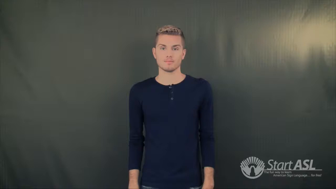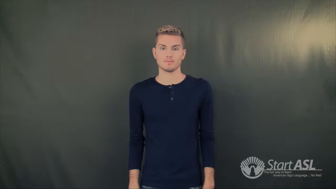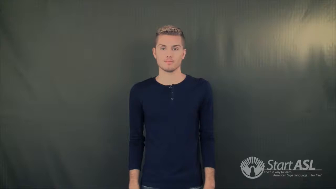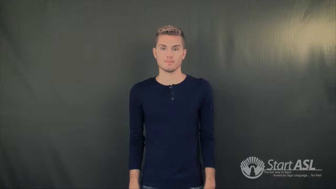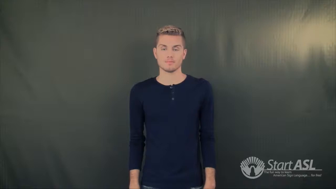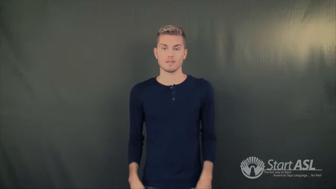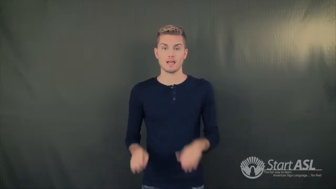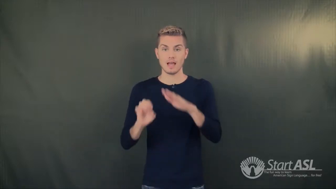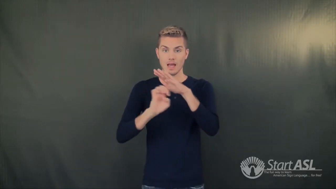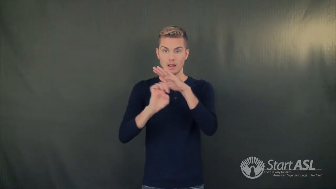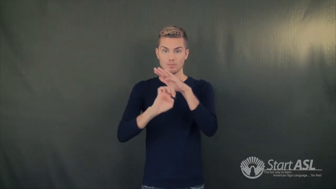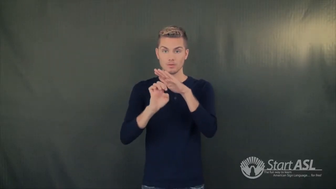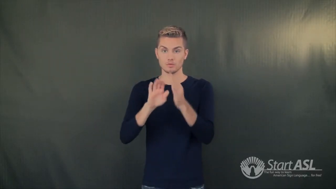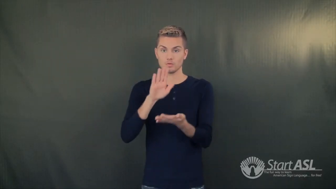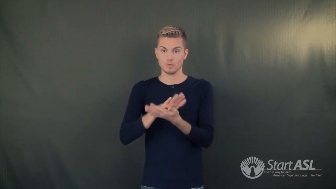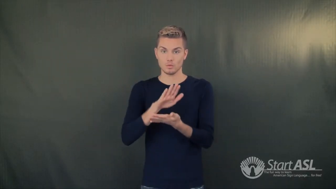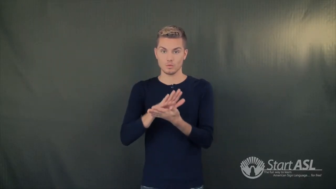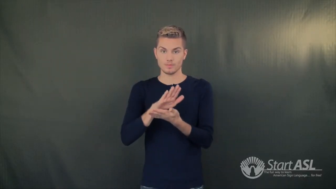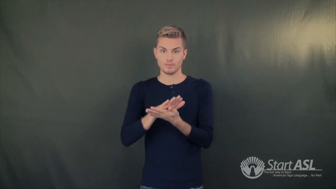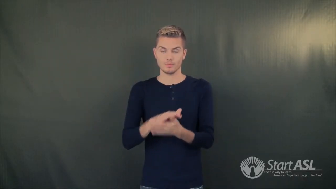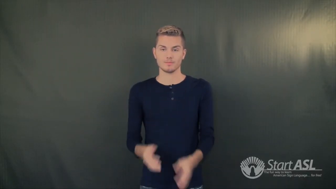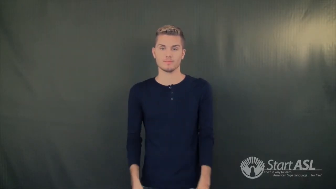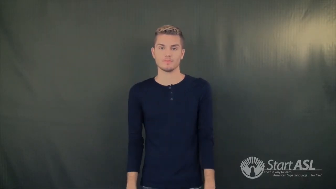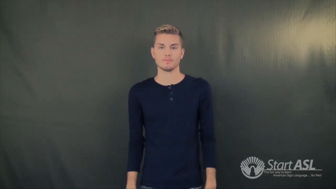elementary school